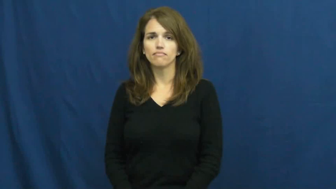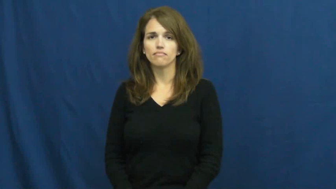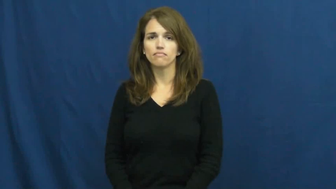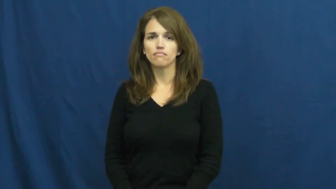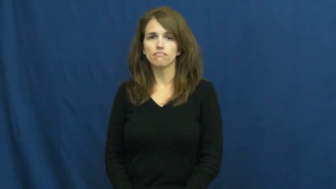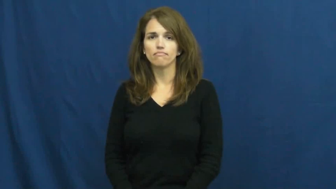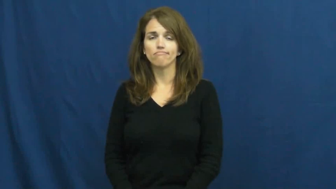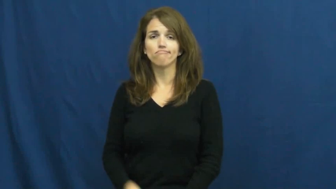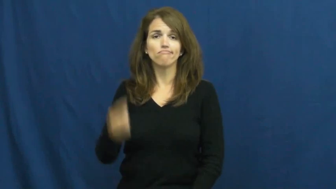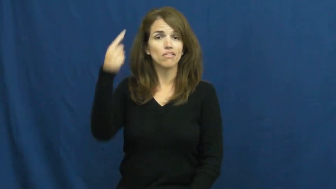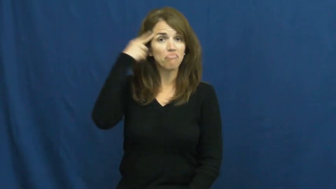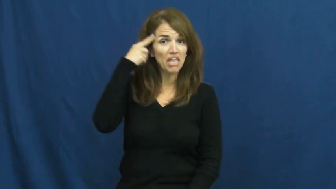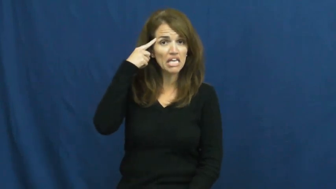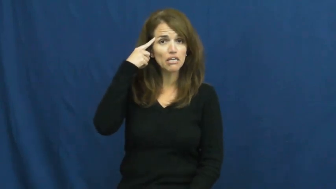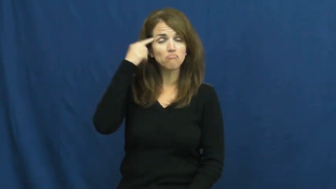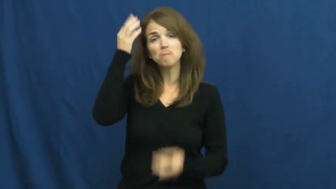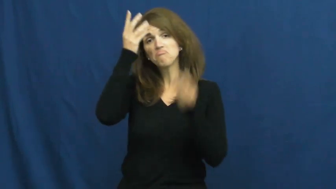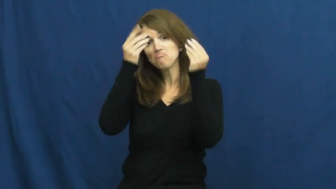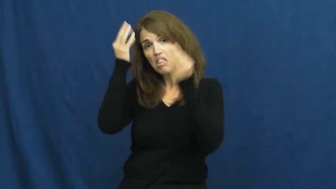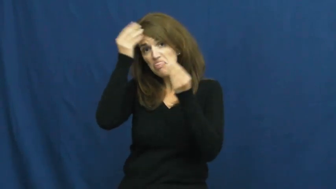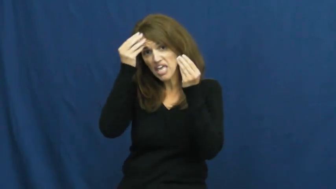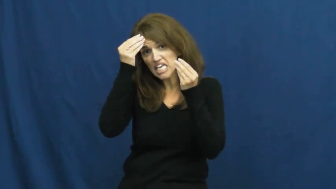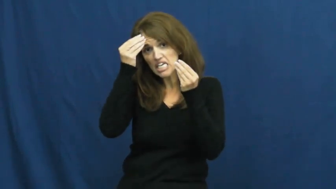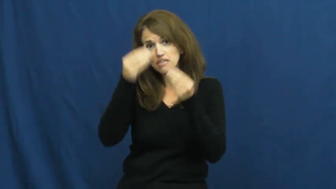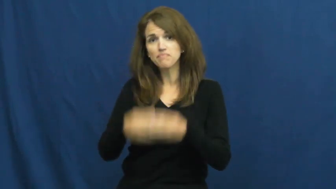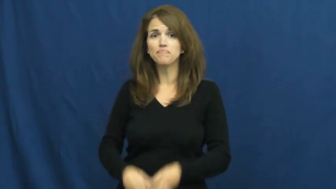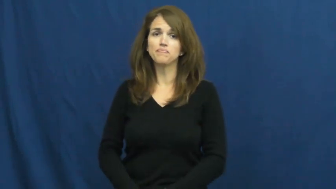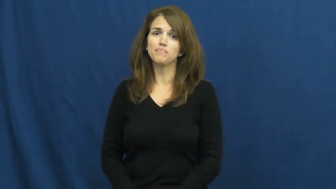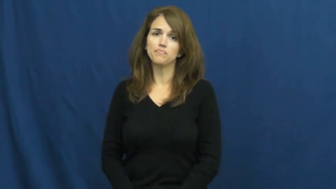bet